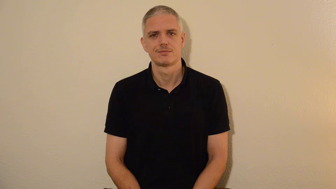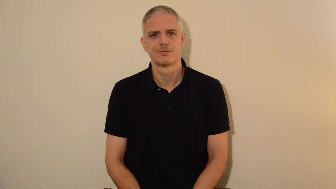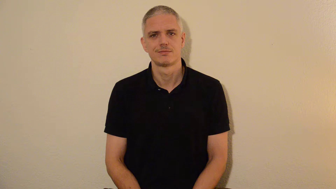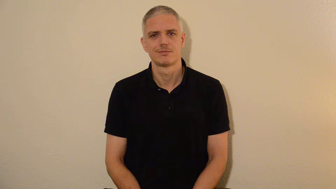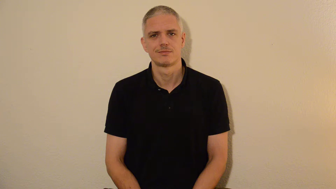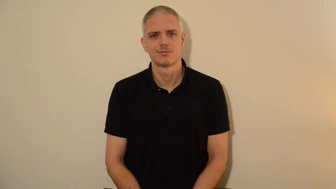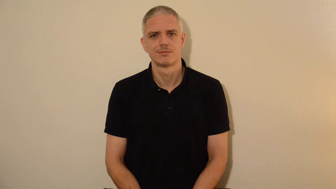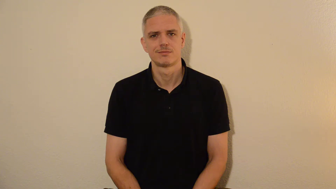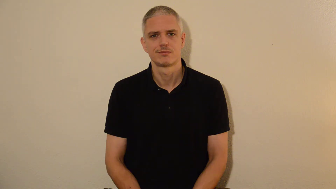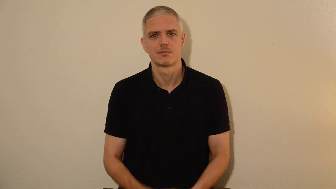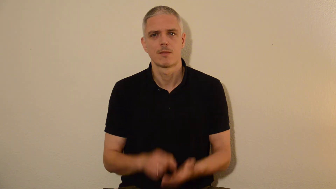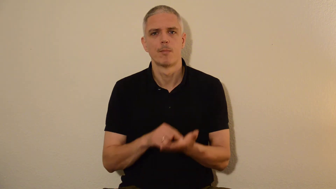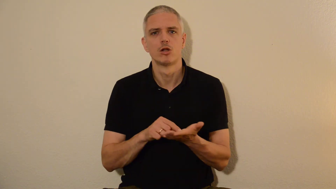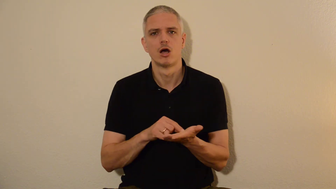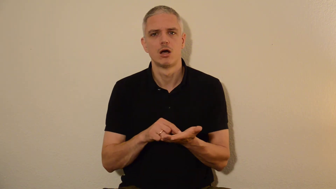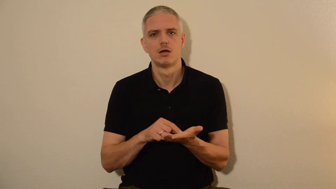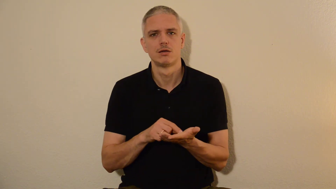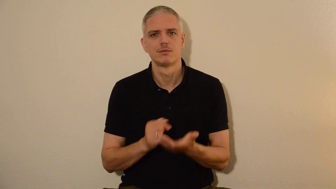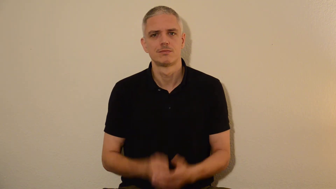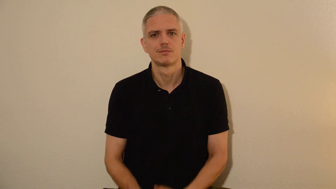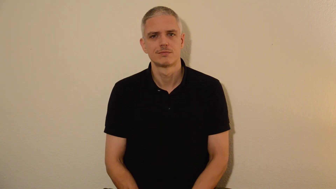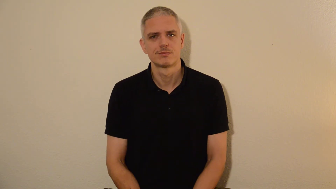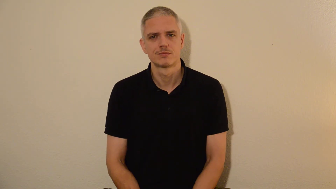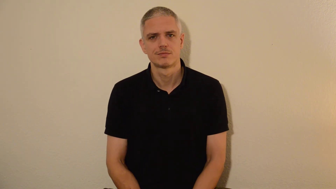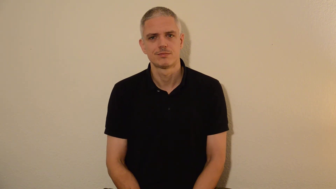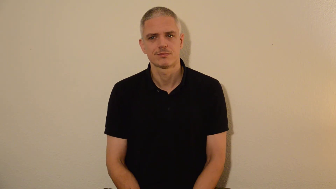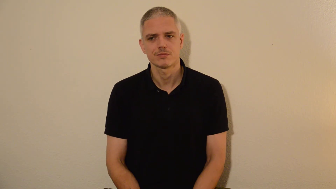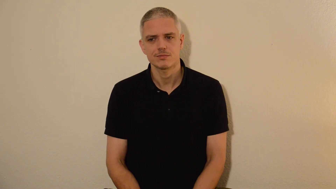pea